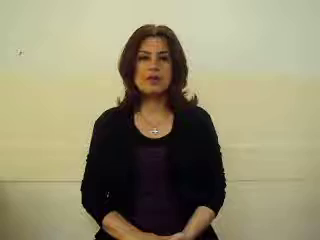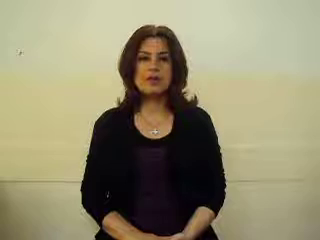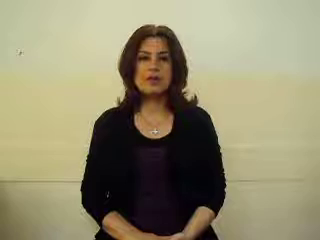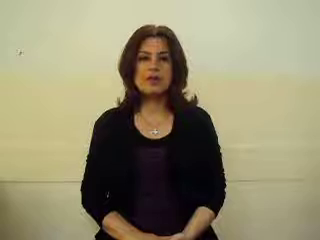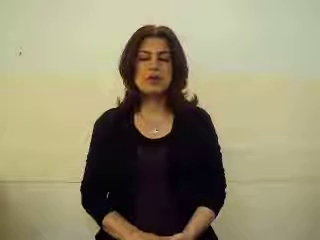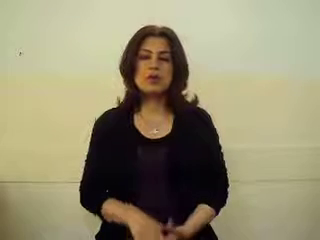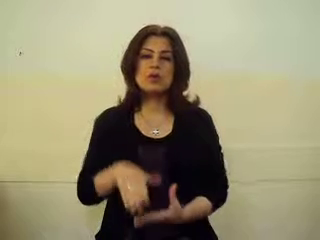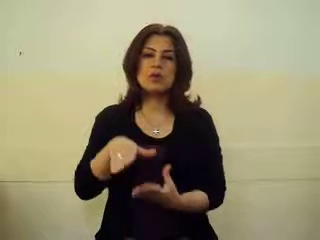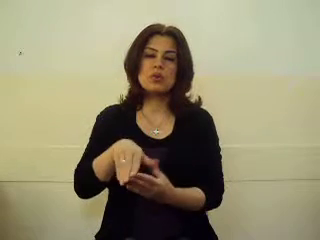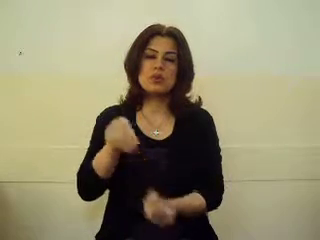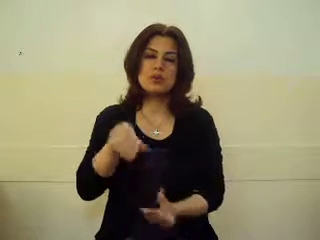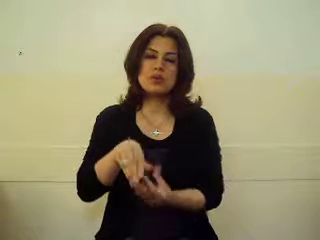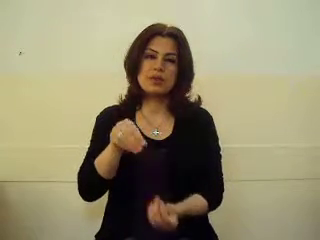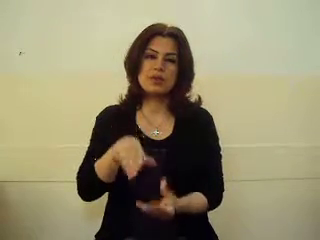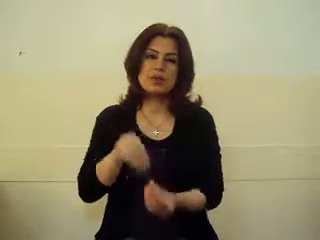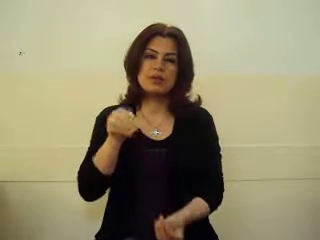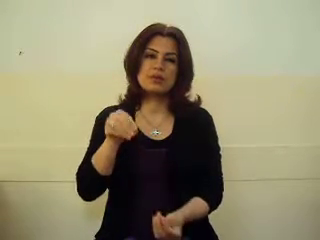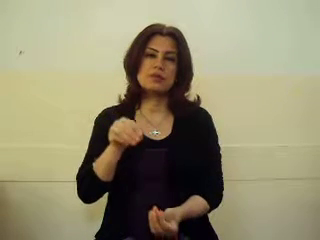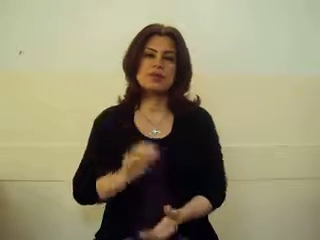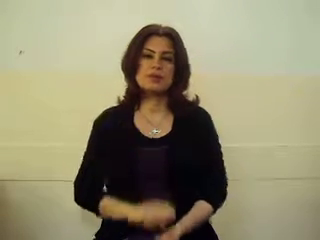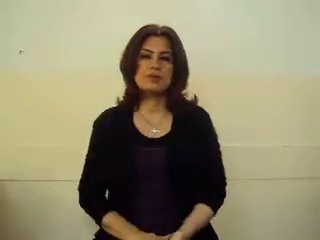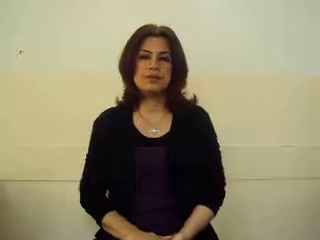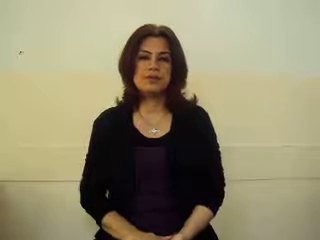constructionworker